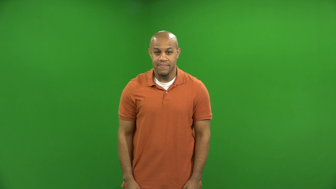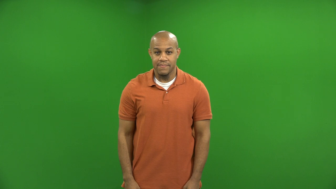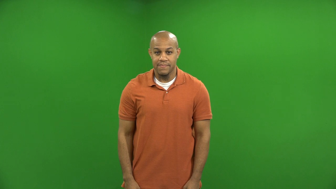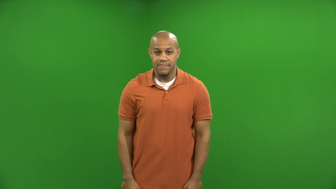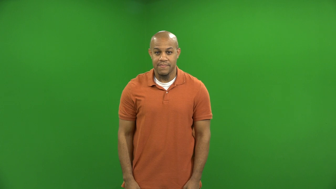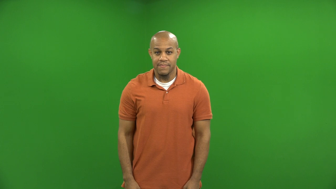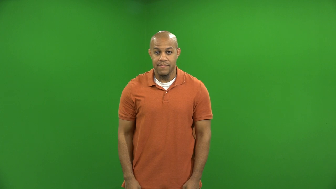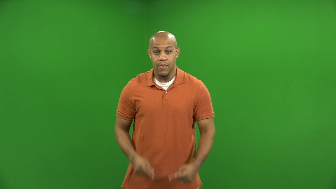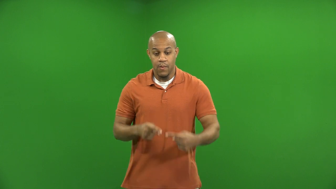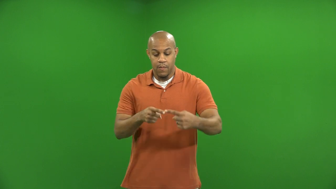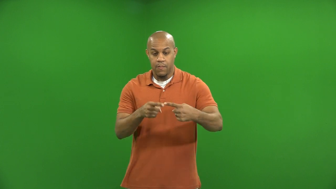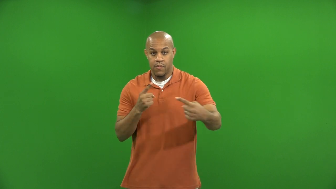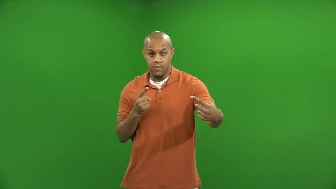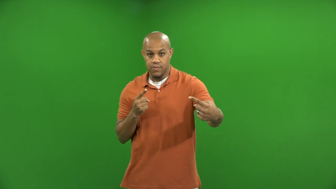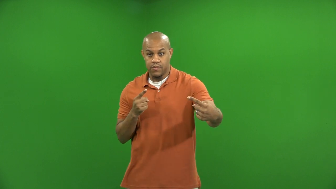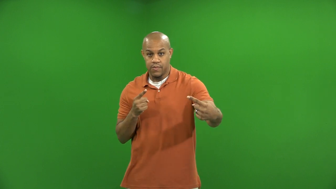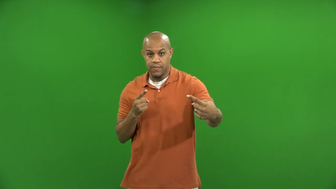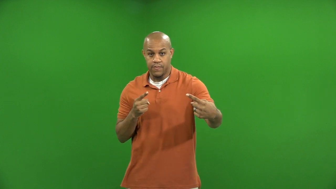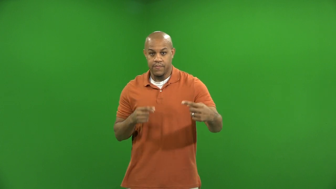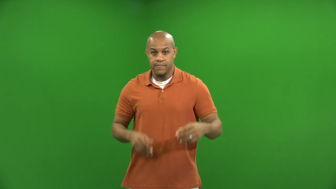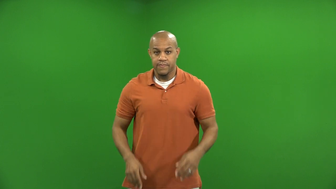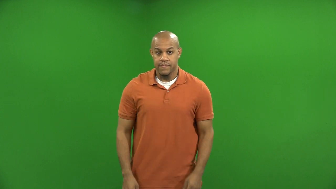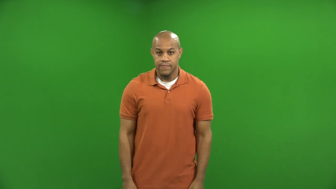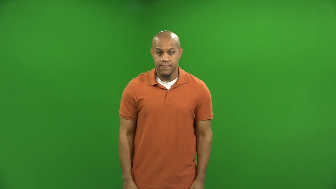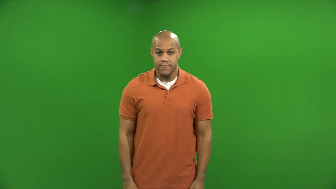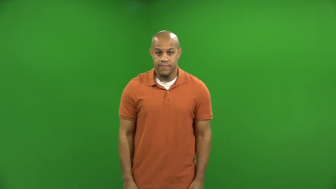Opponent